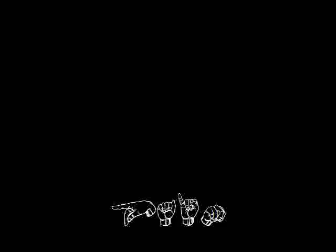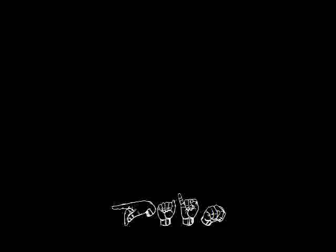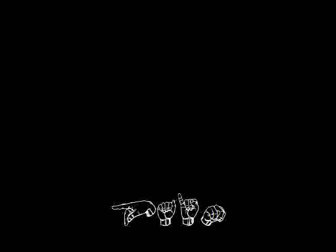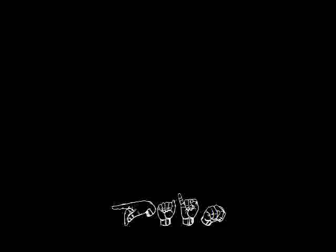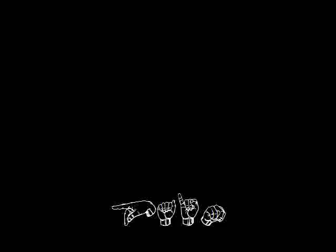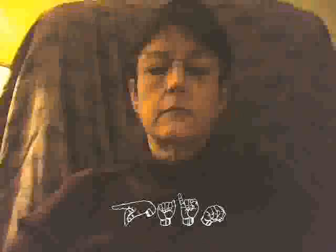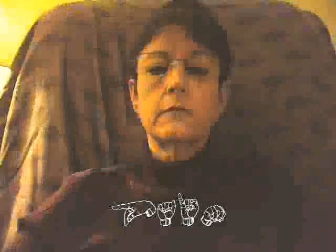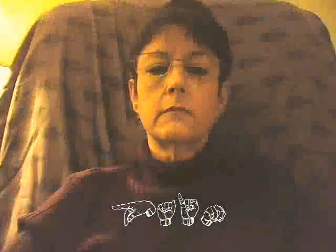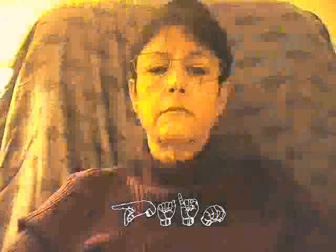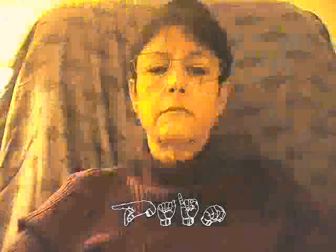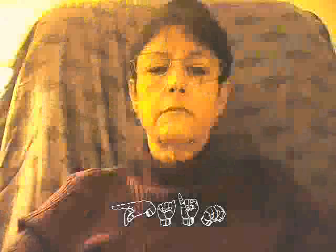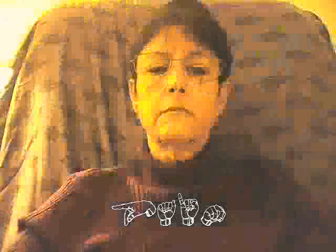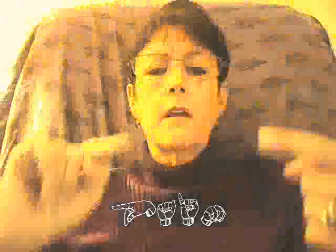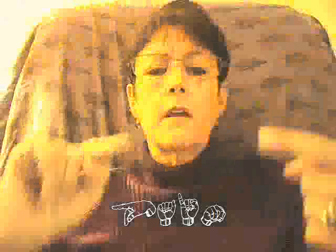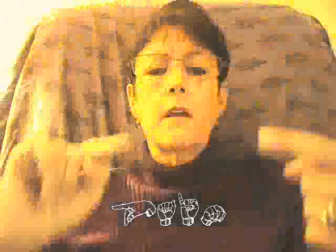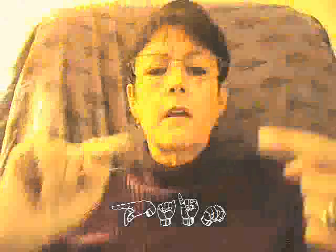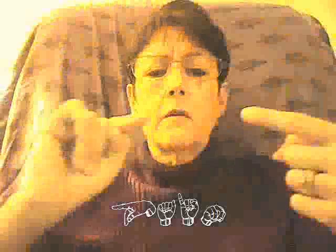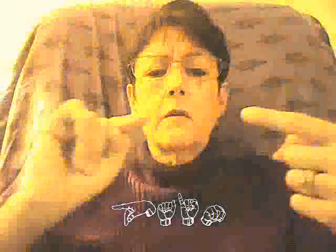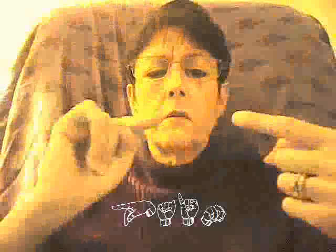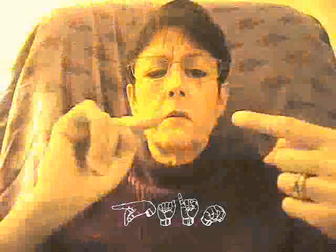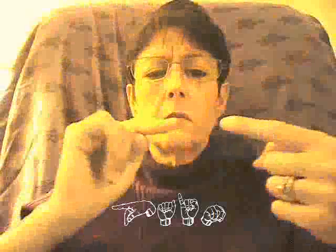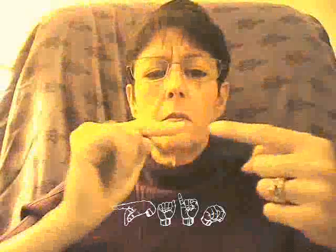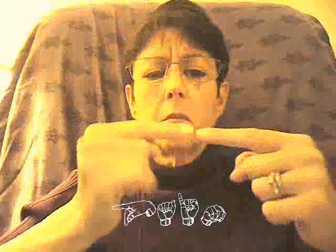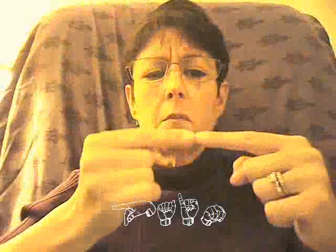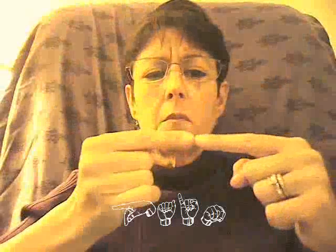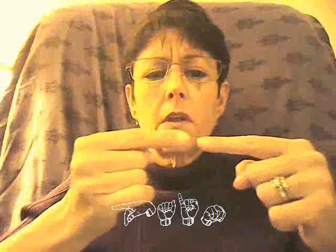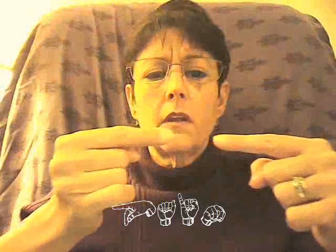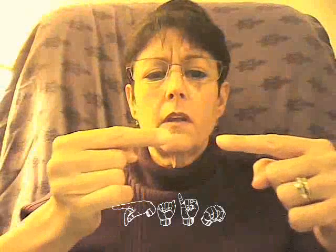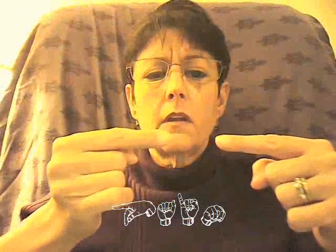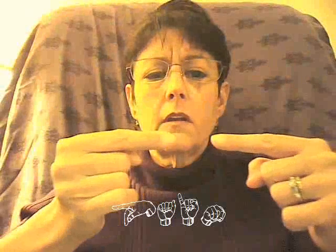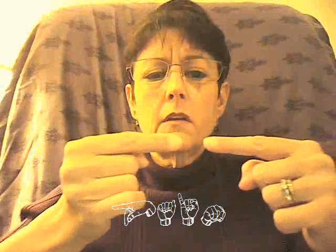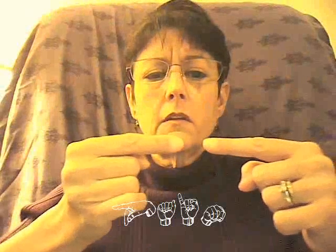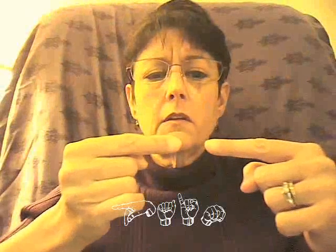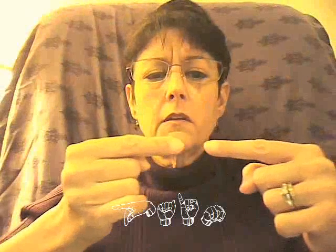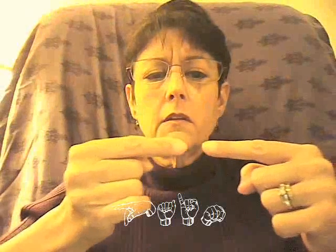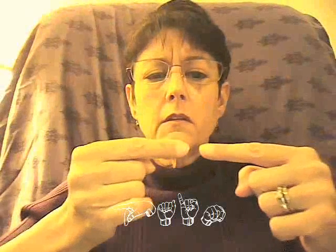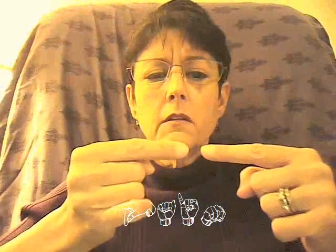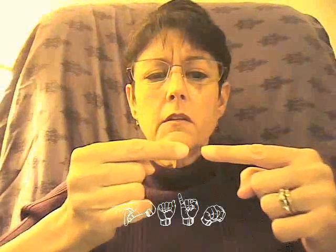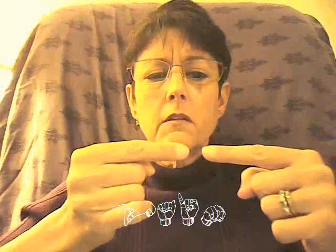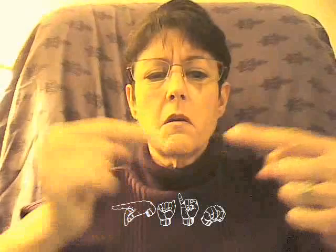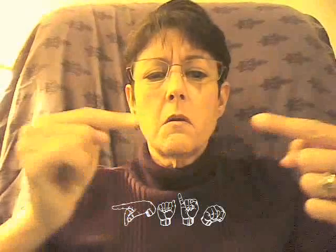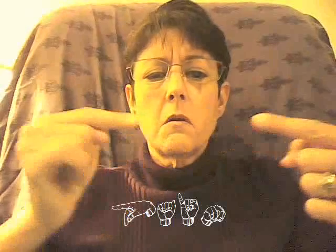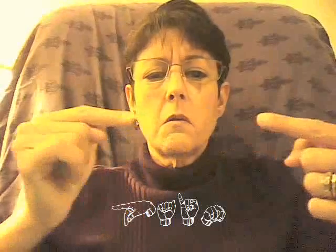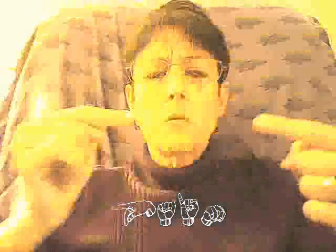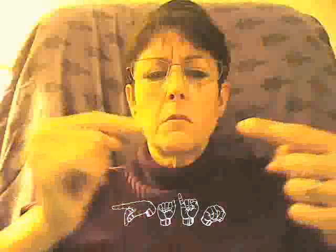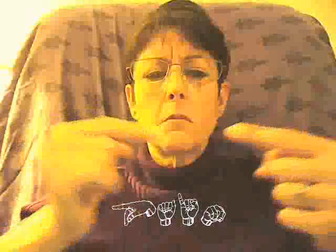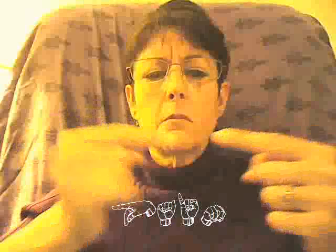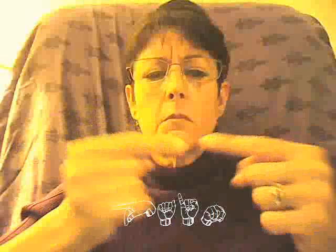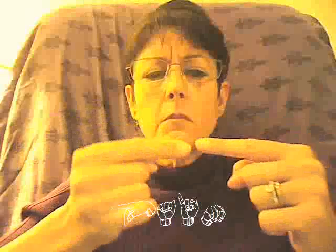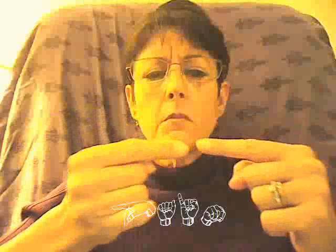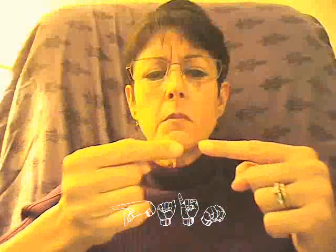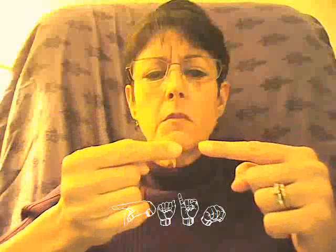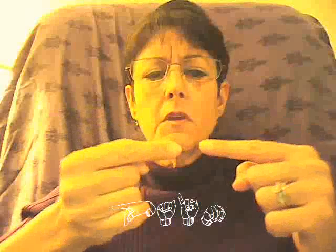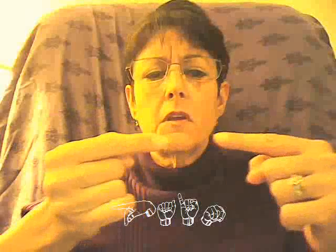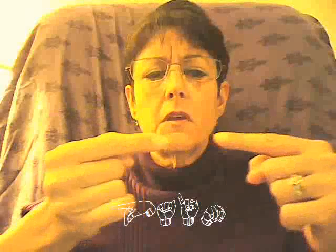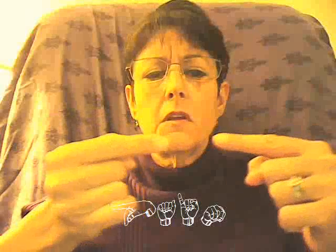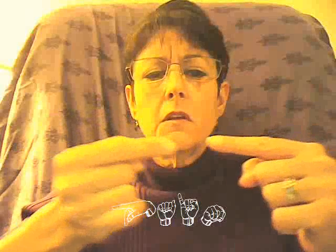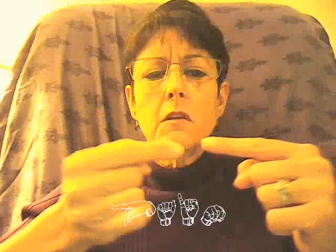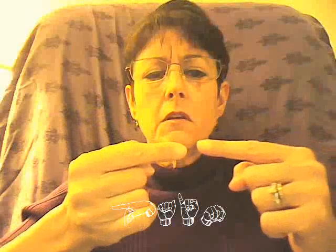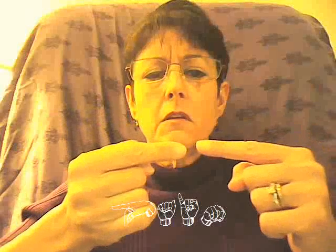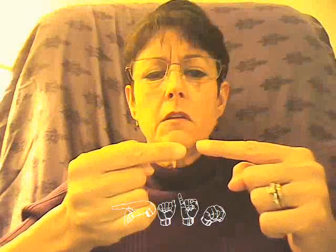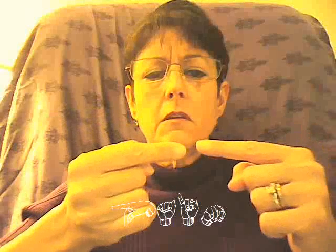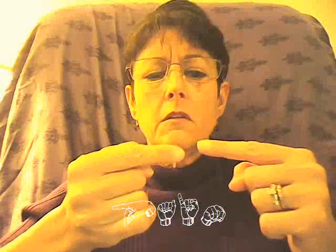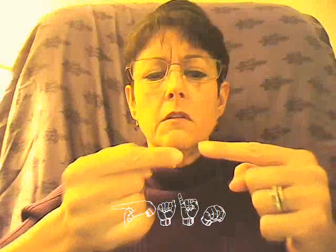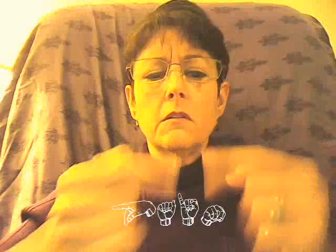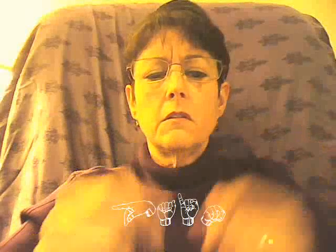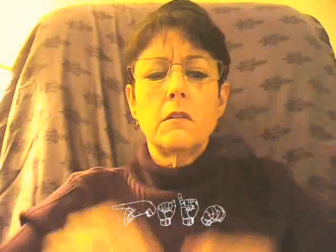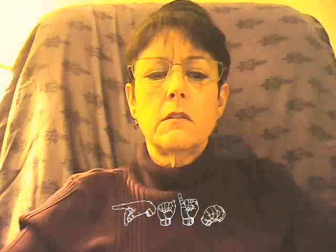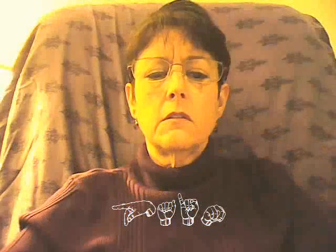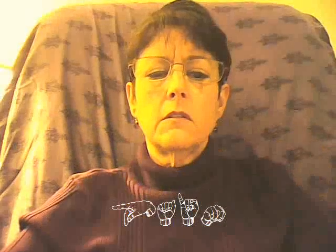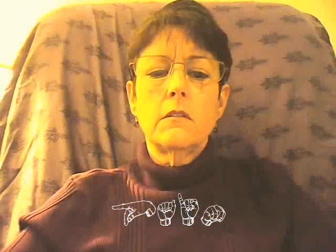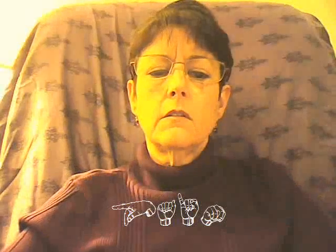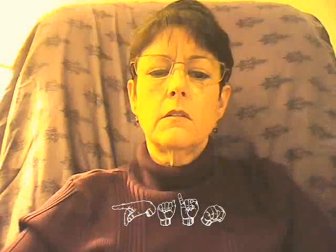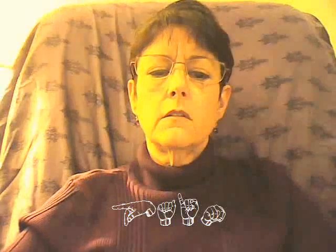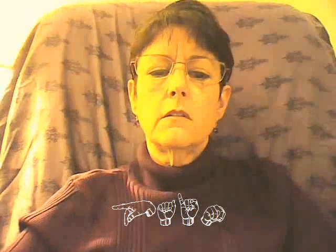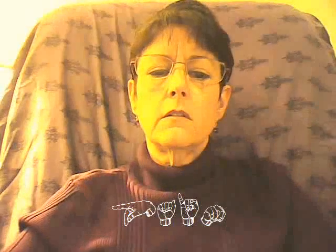Pain